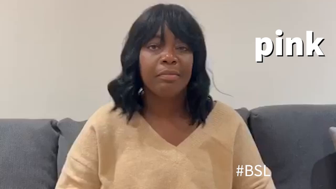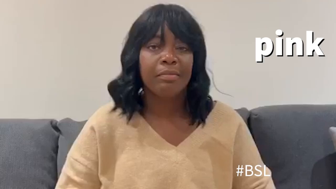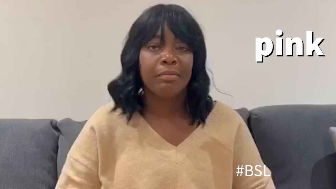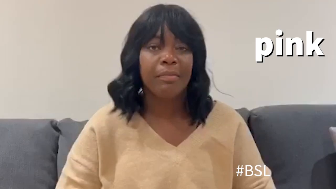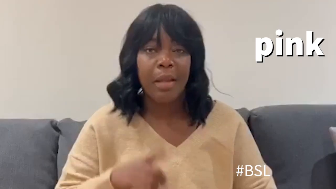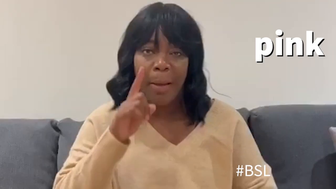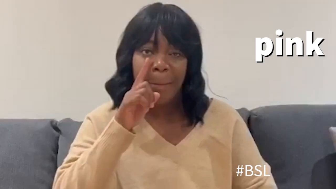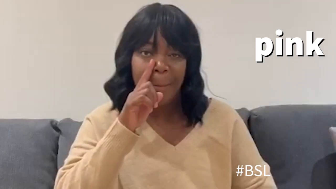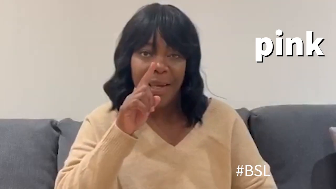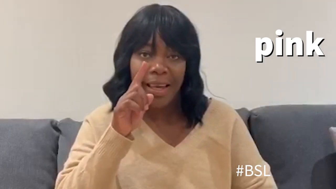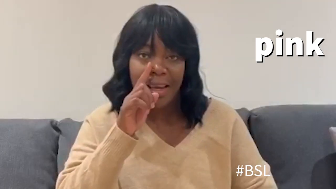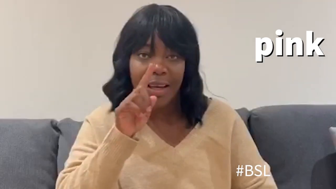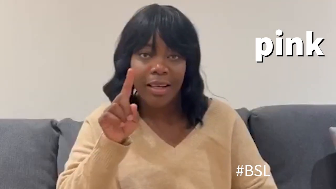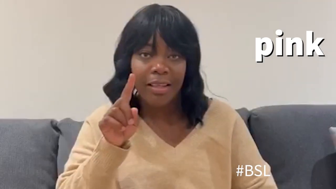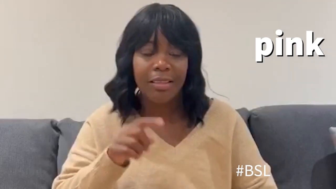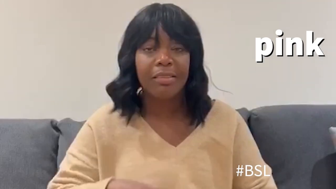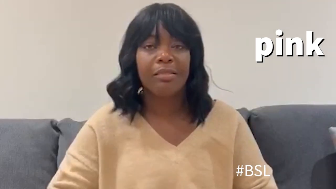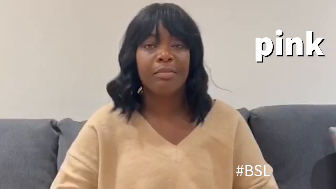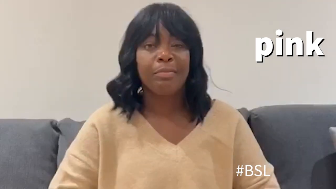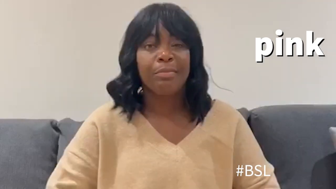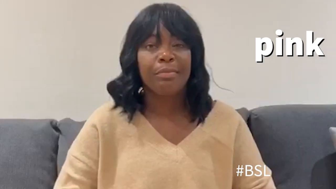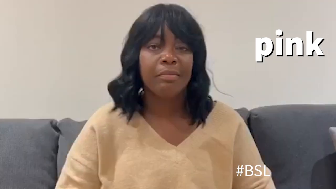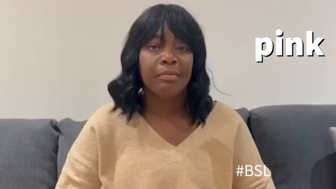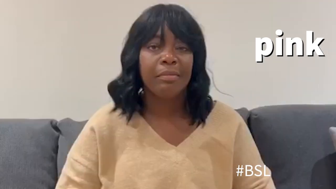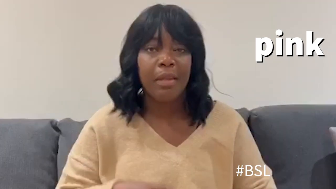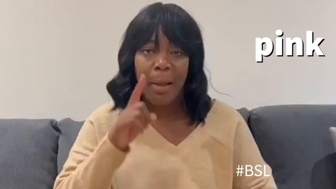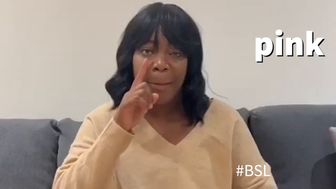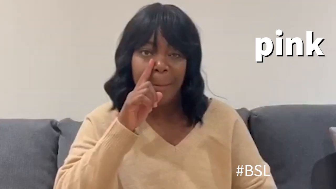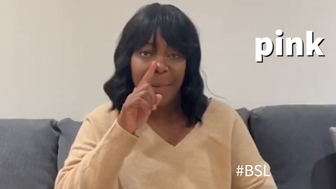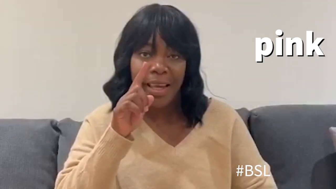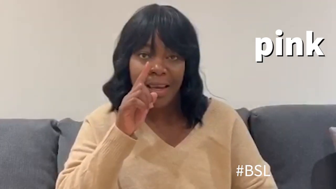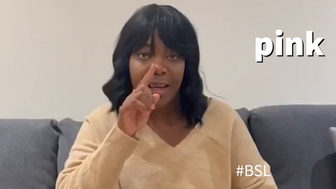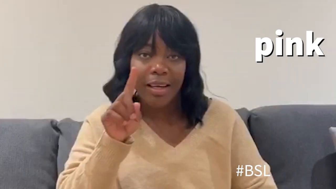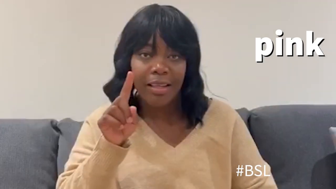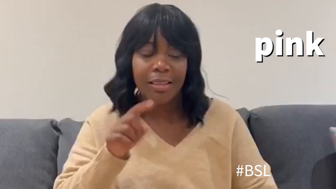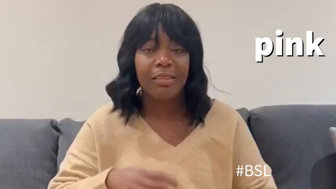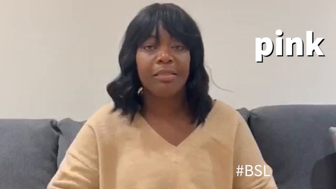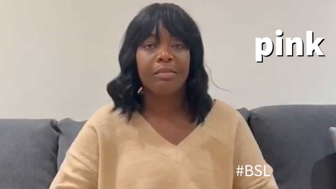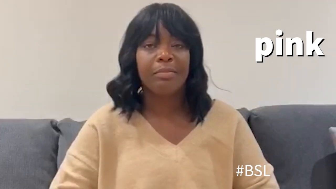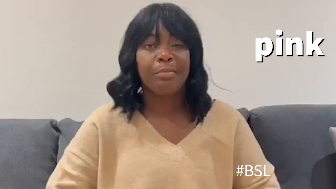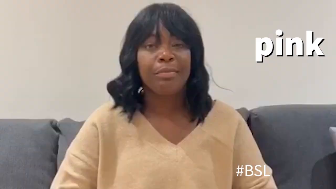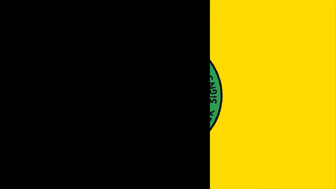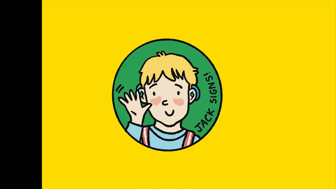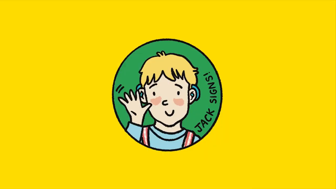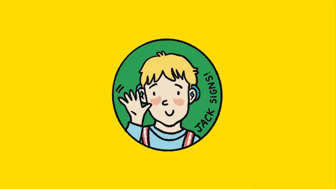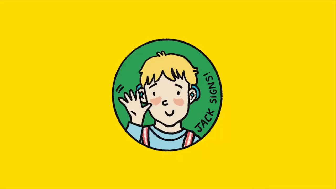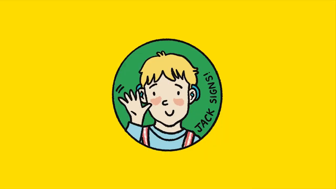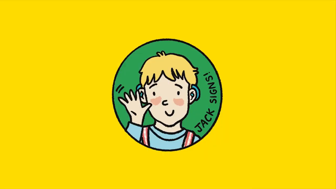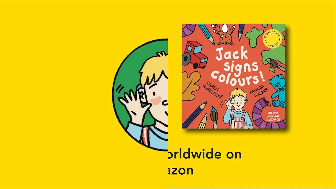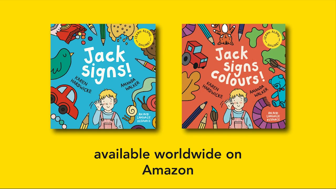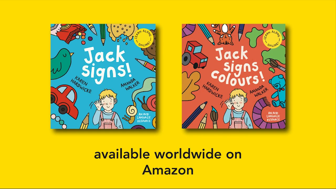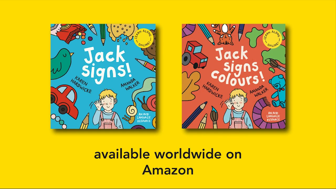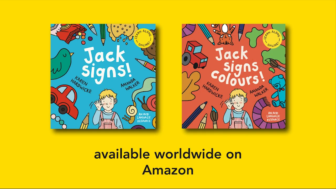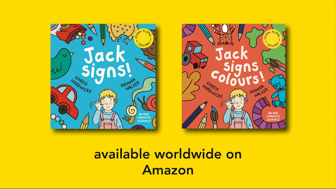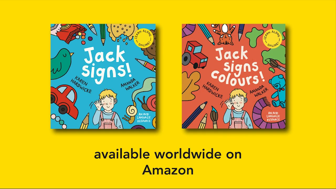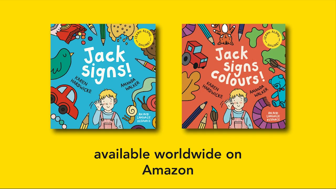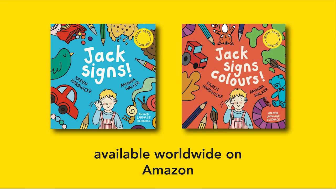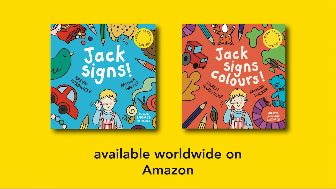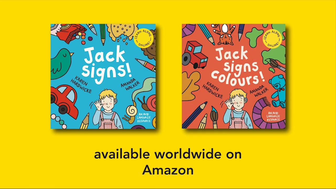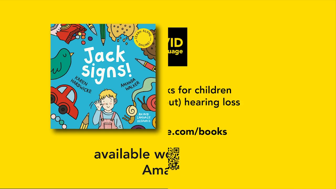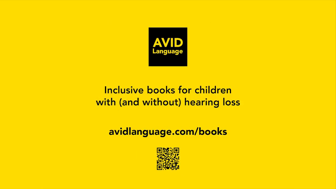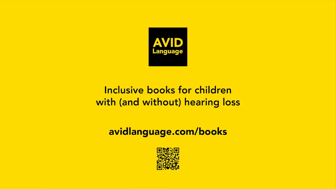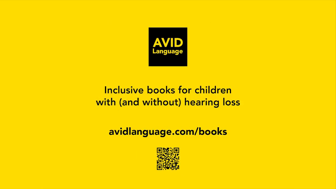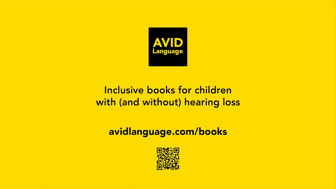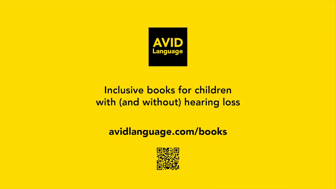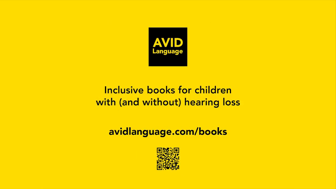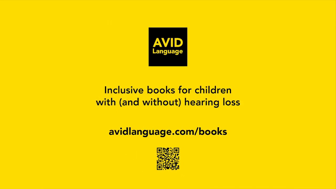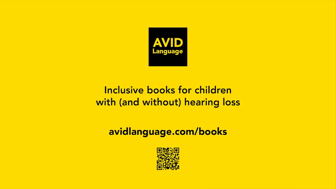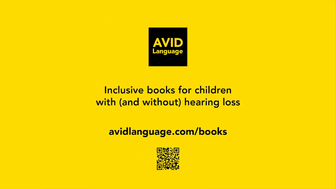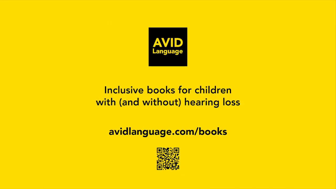Pink